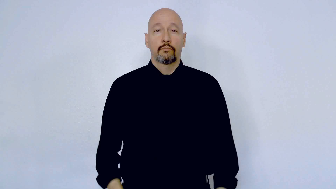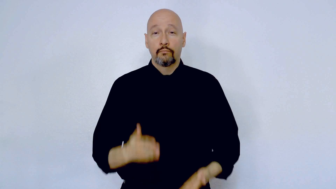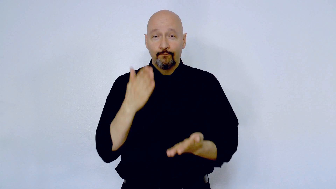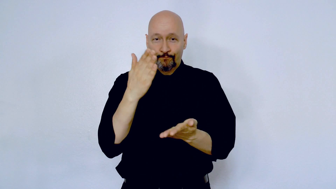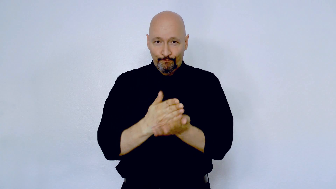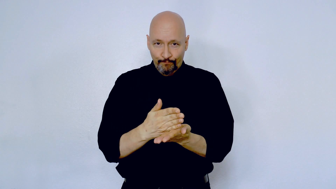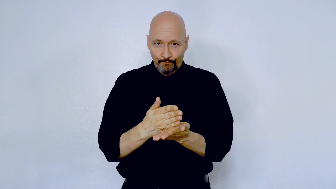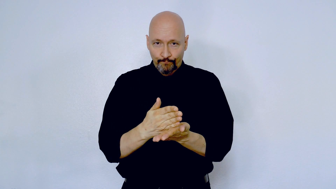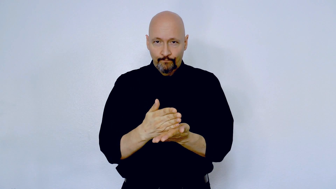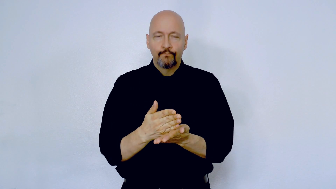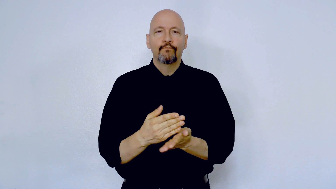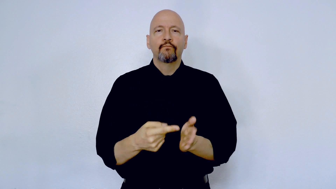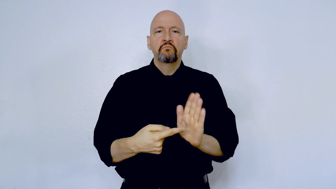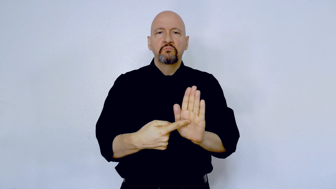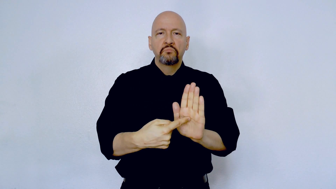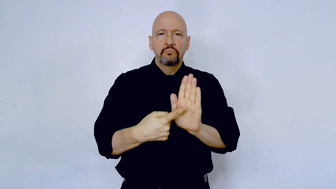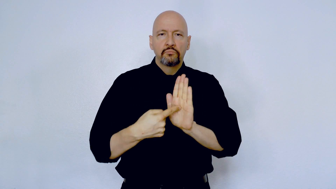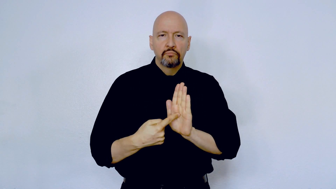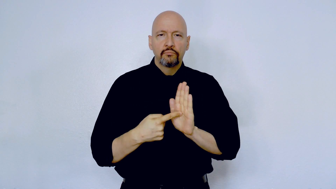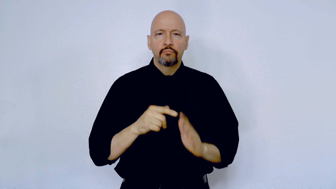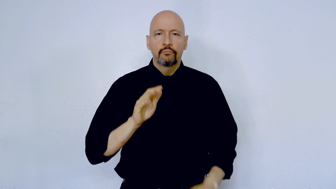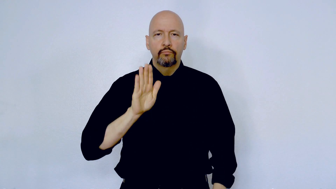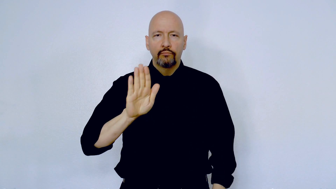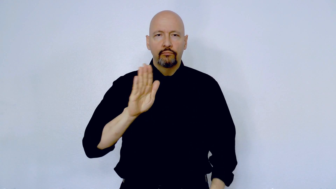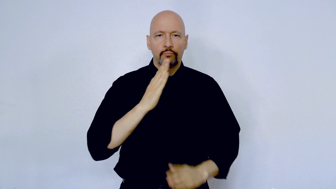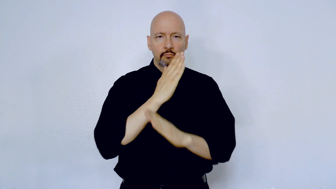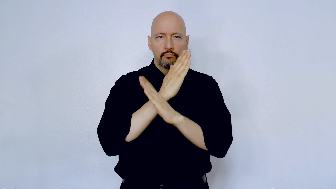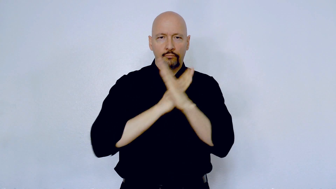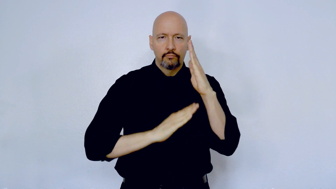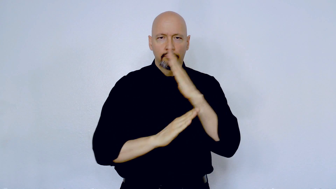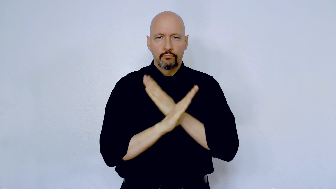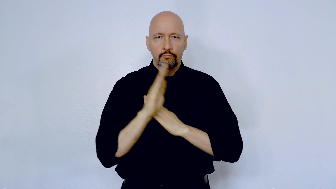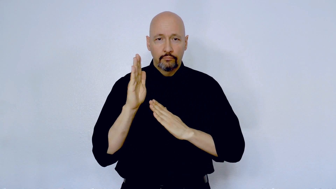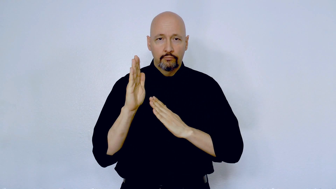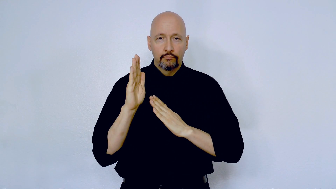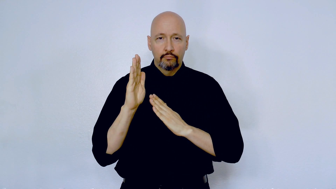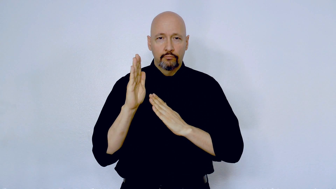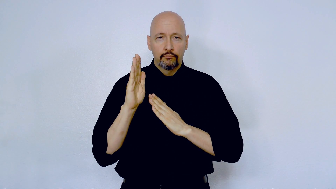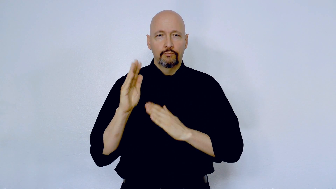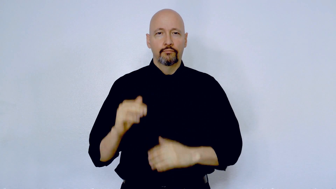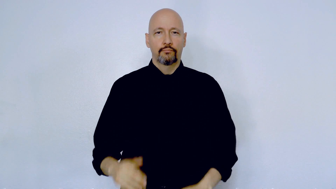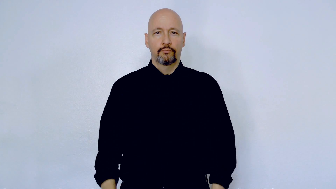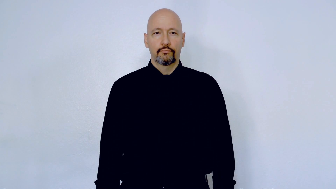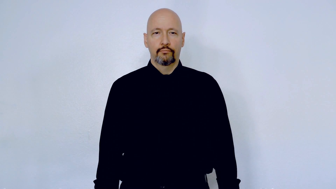STOP SHOW-me YOUR HANDS